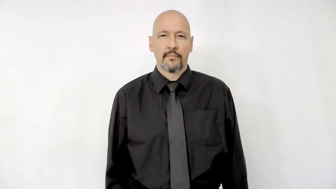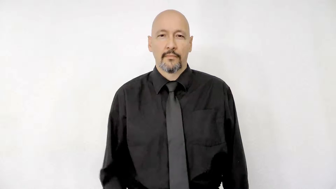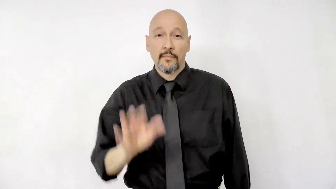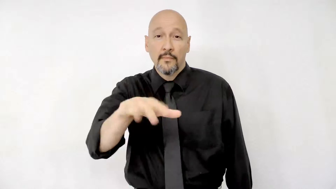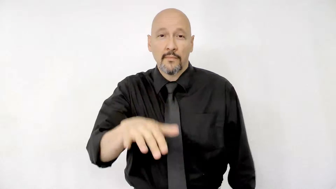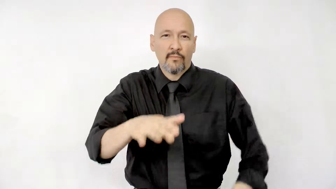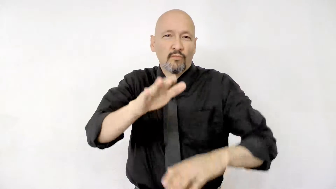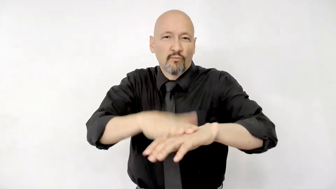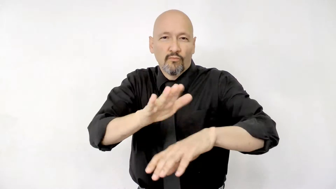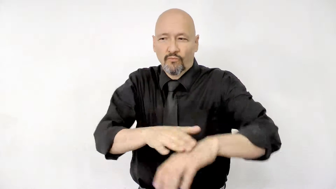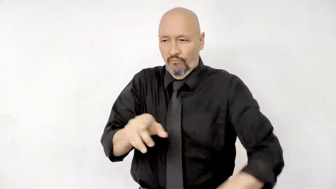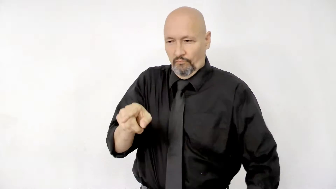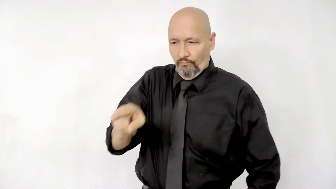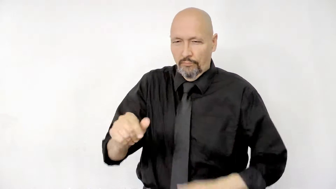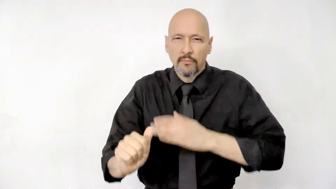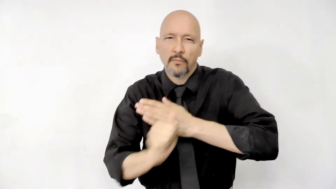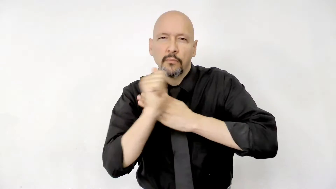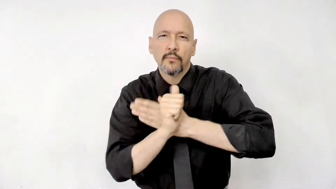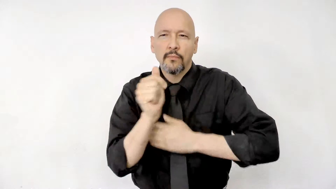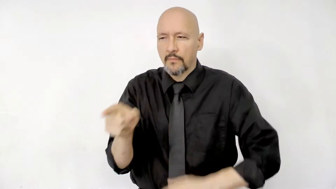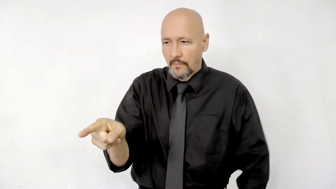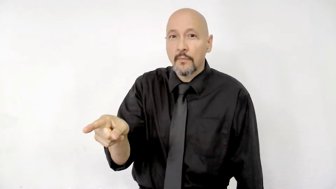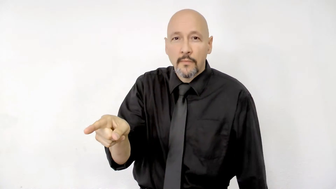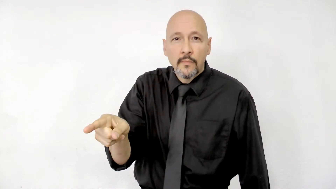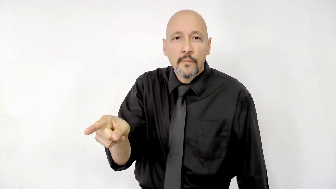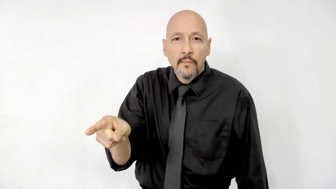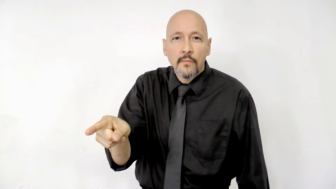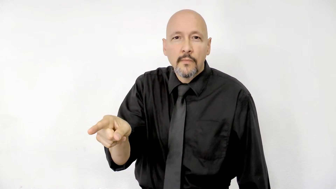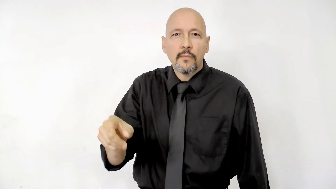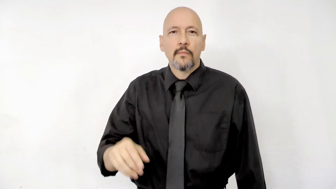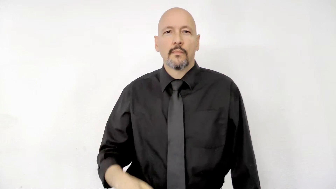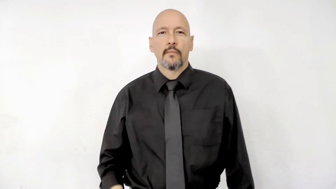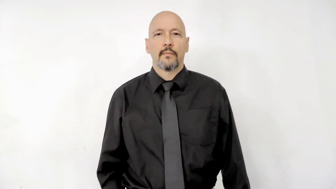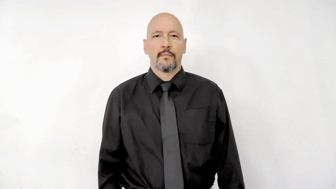Watch out! That is dangerous!